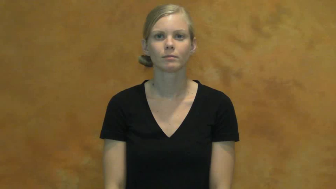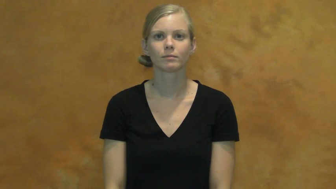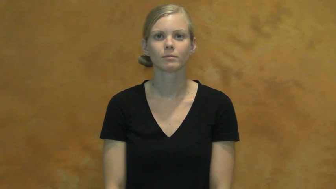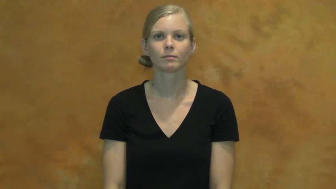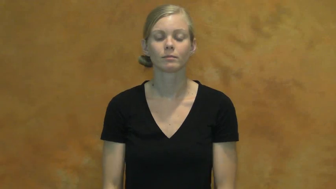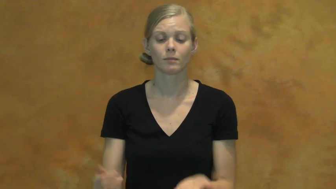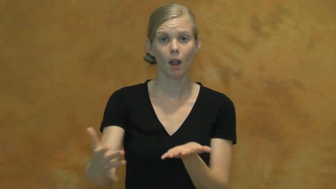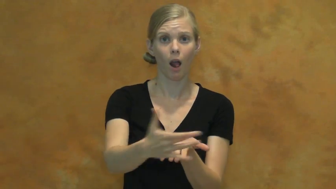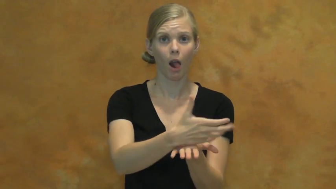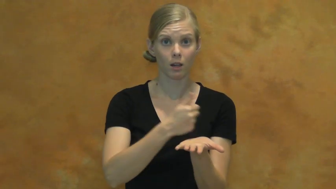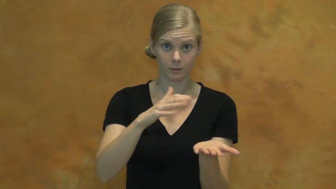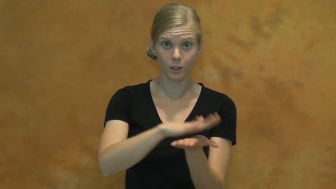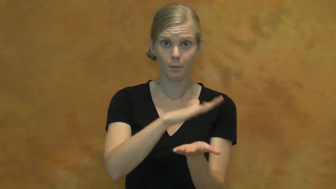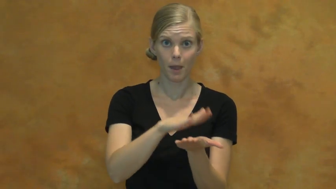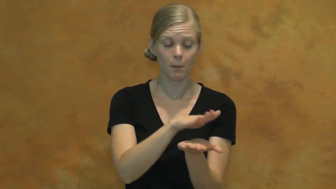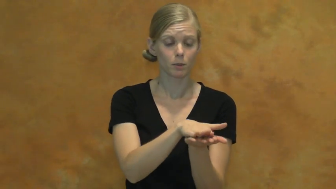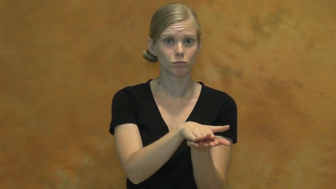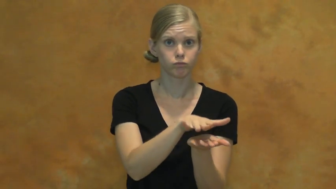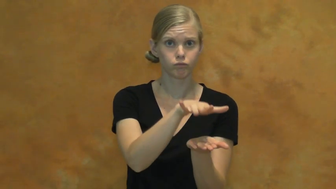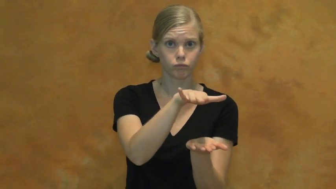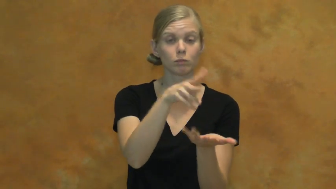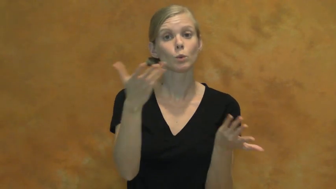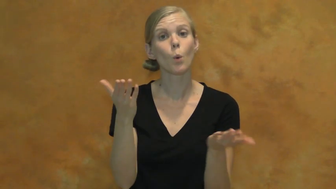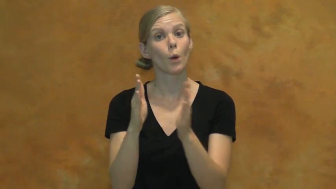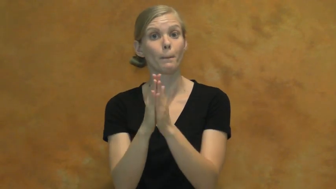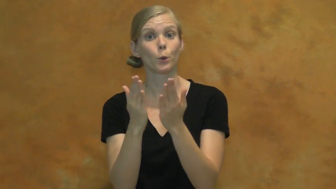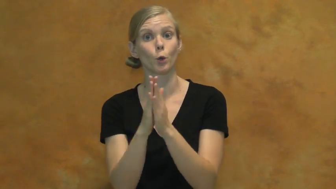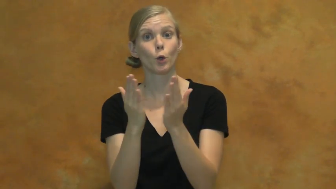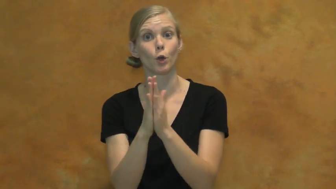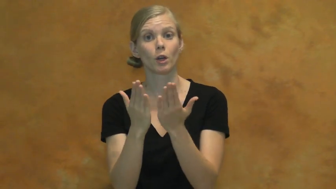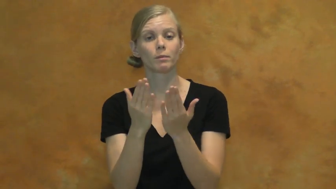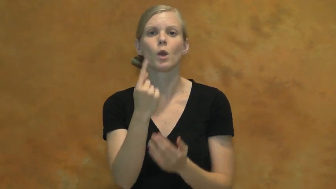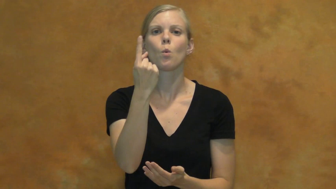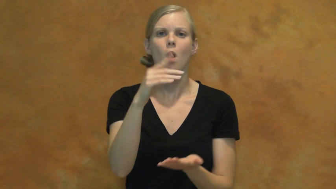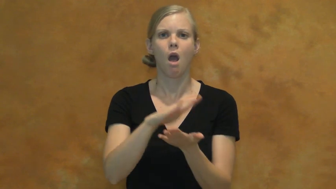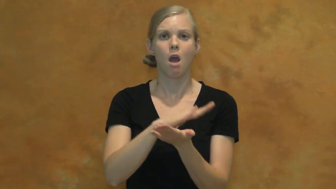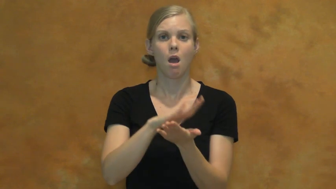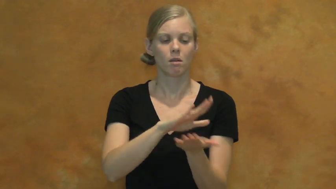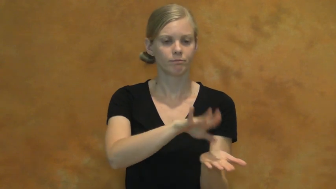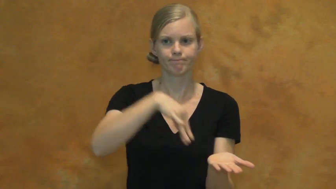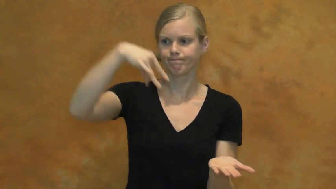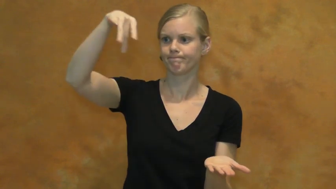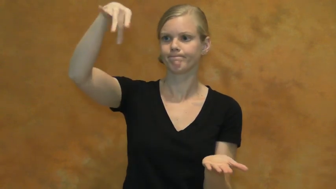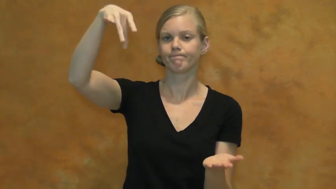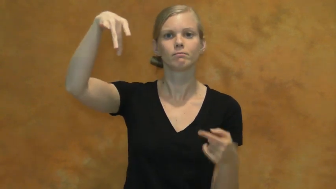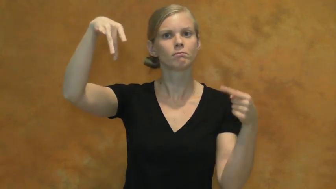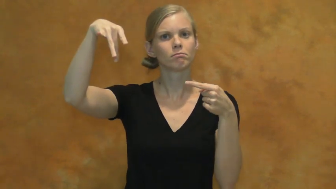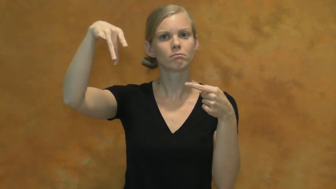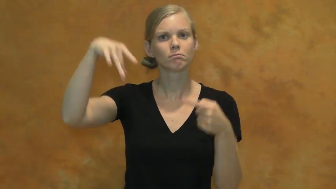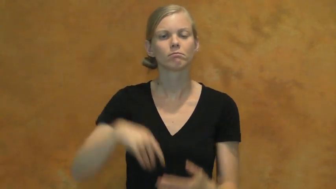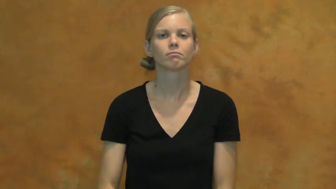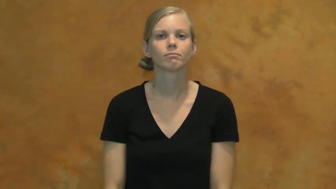page